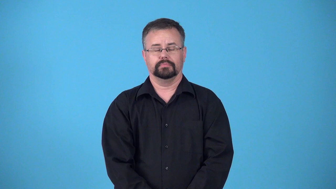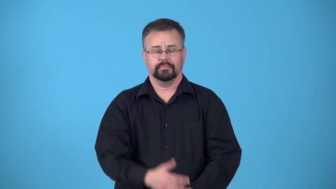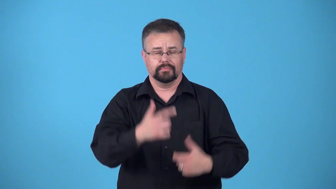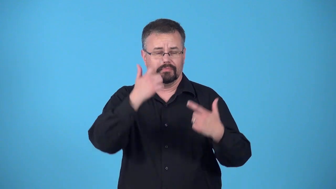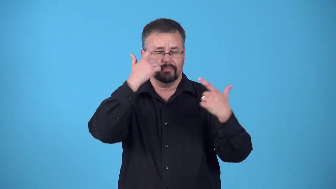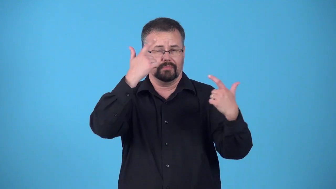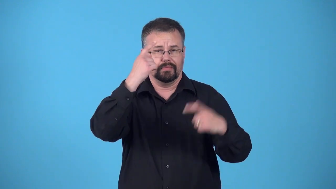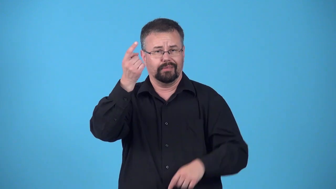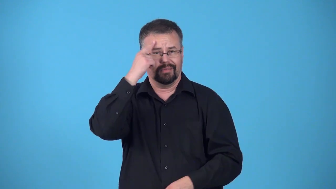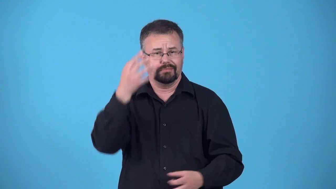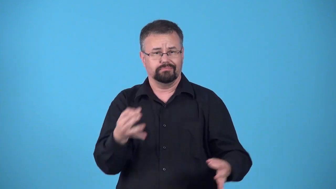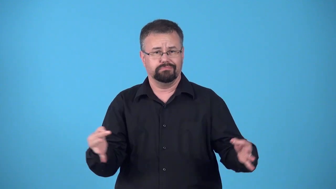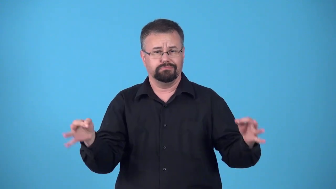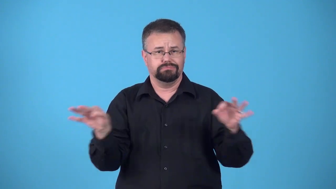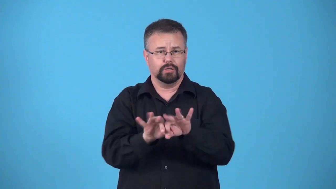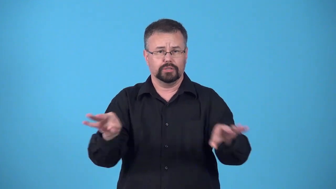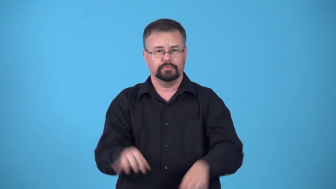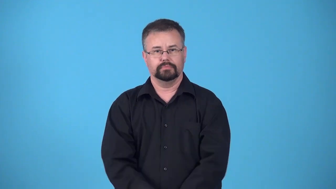too big for your boots, too big for your britches